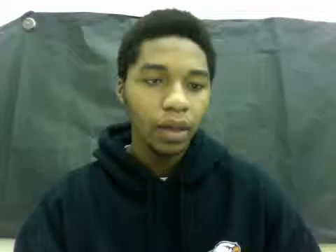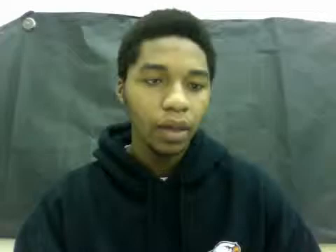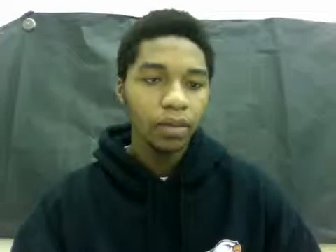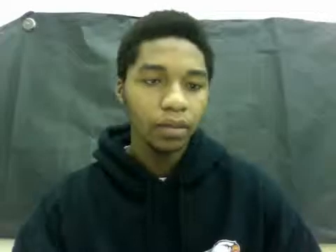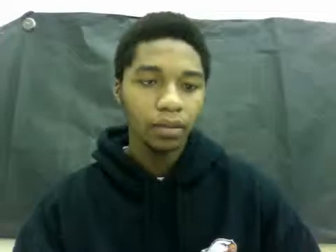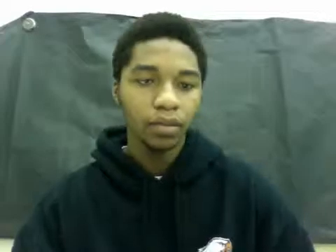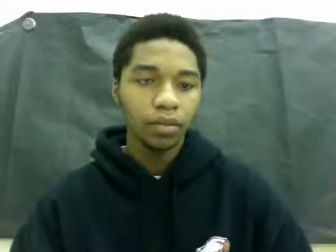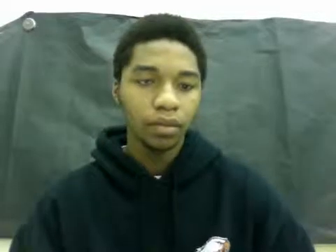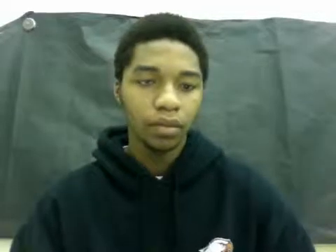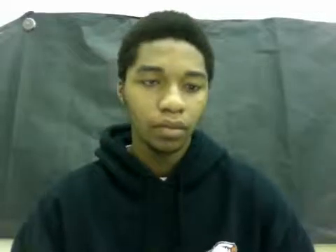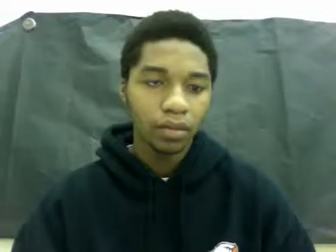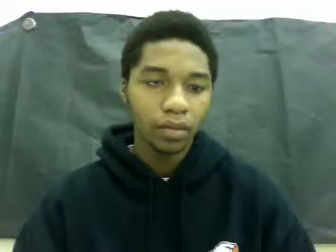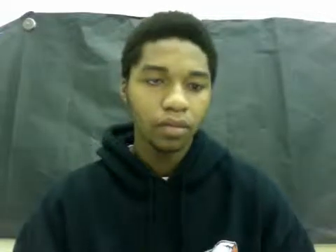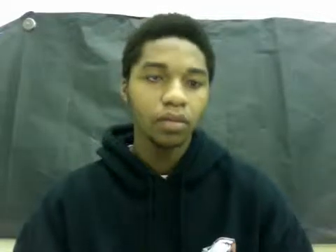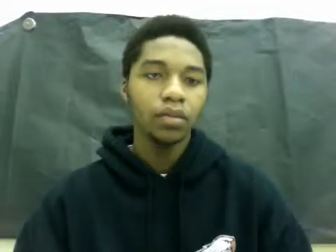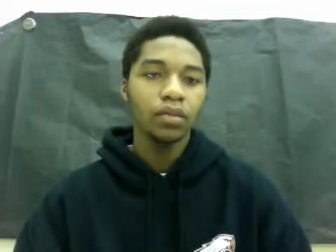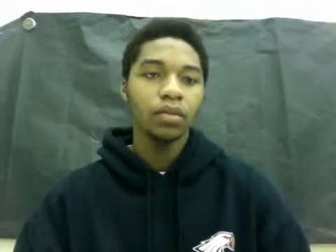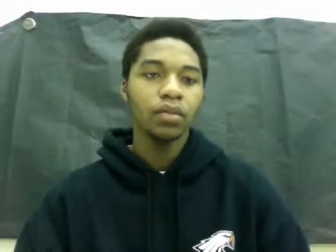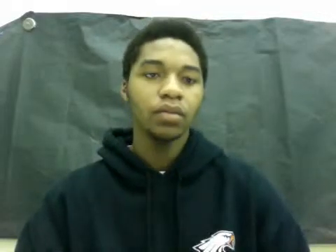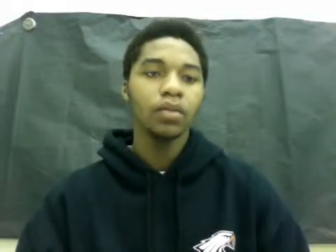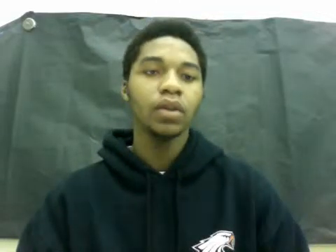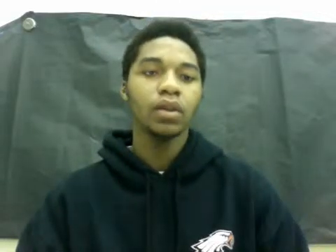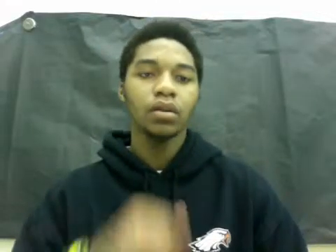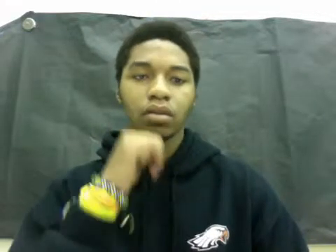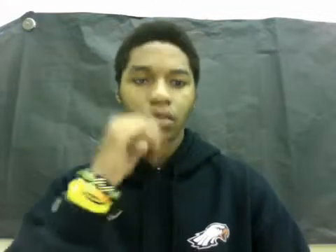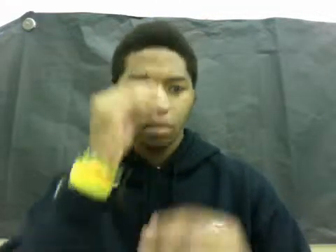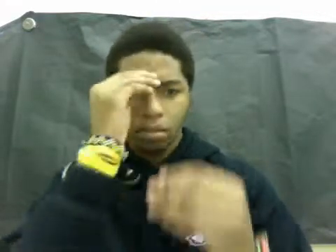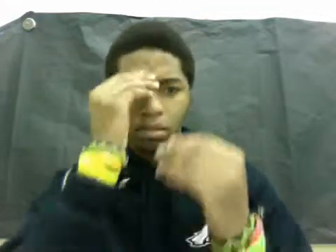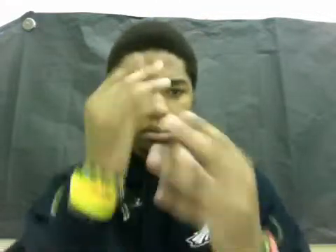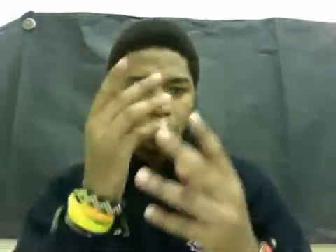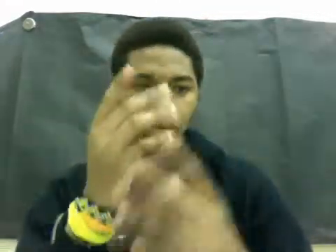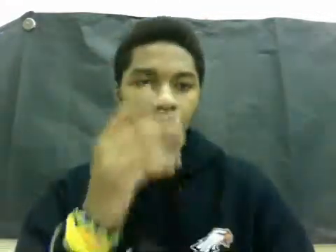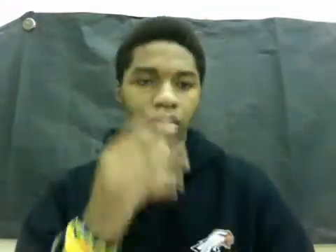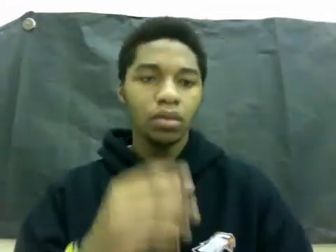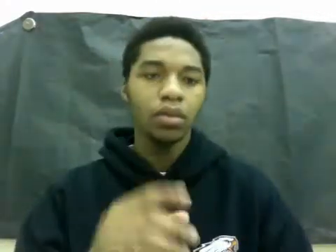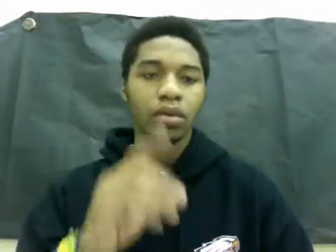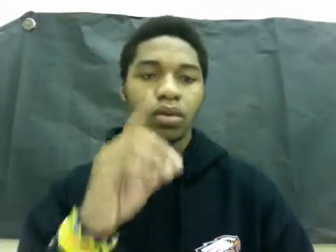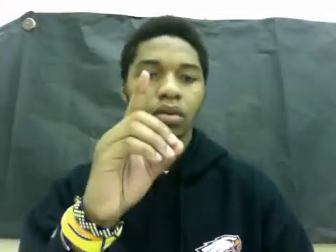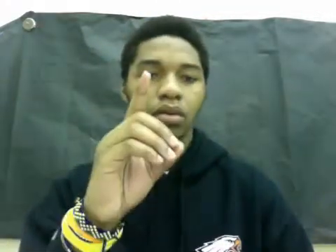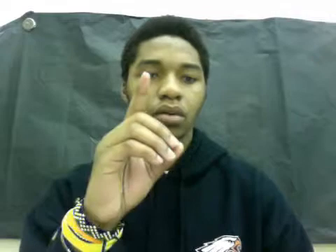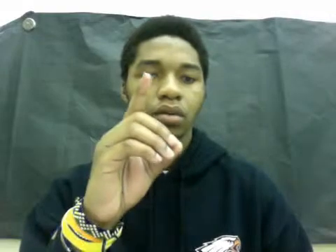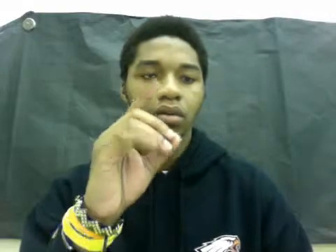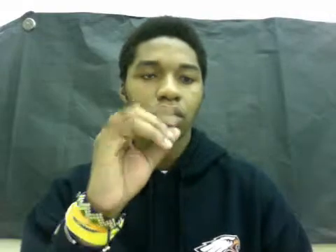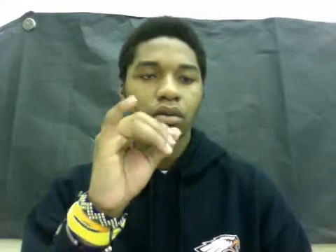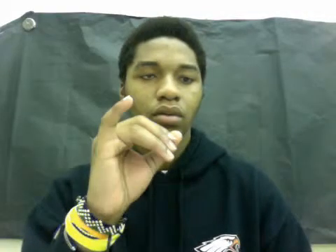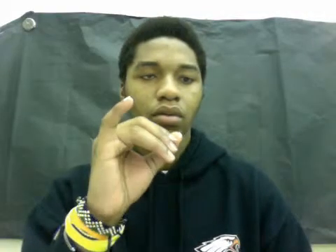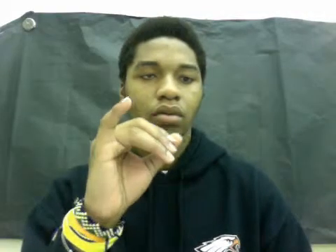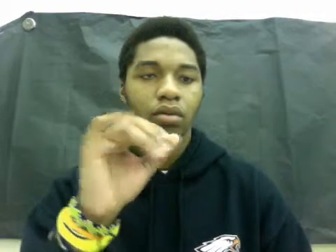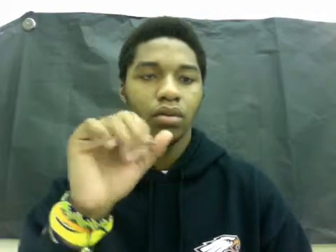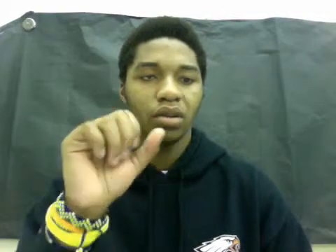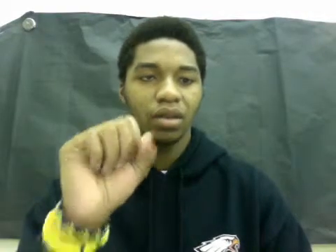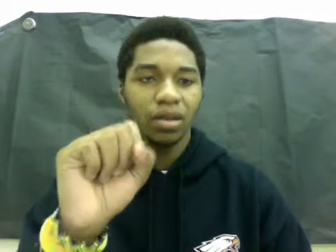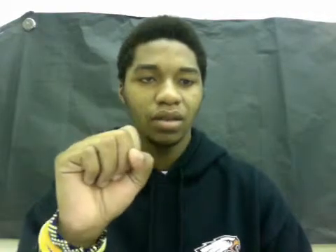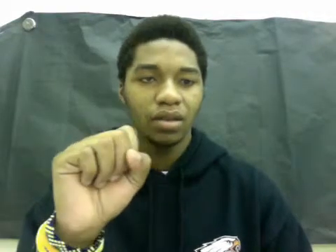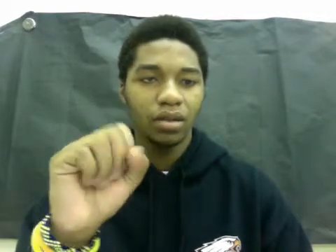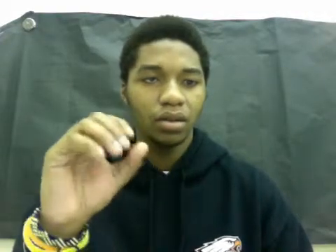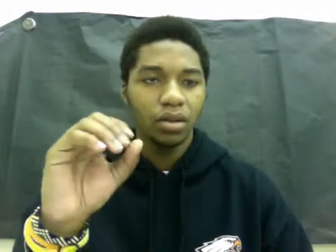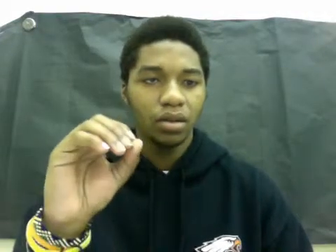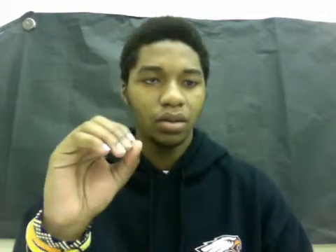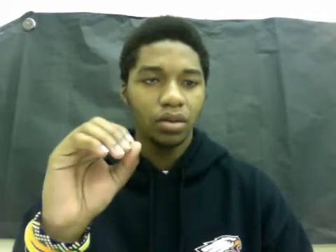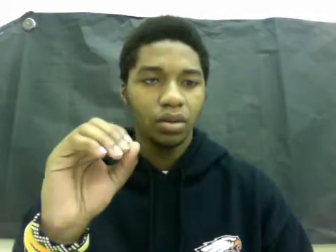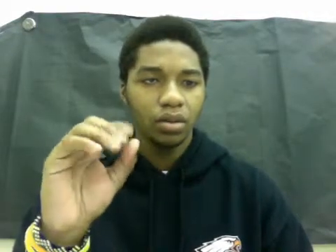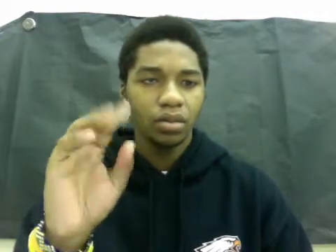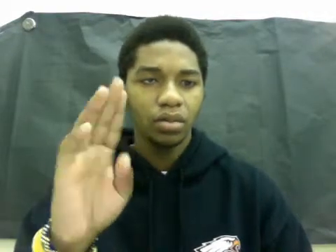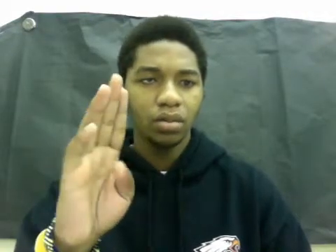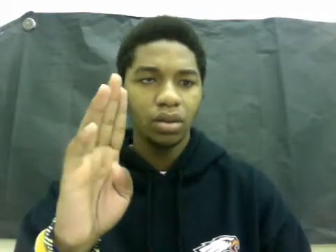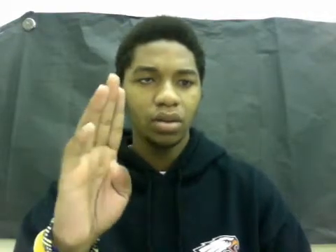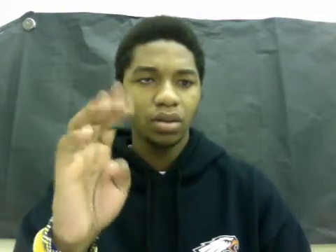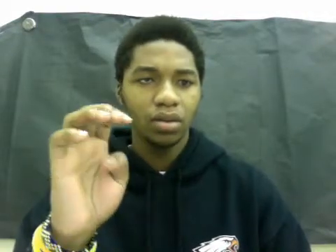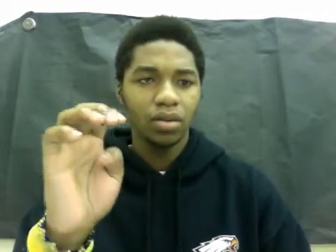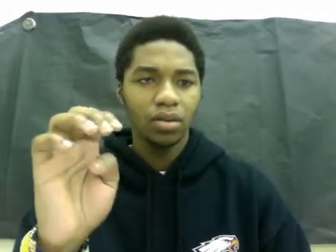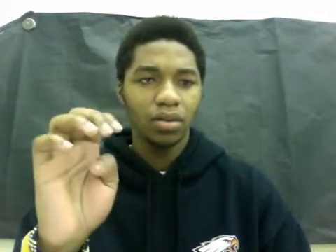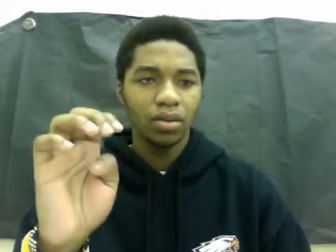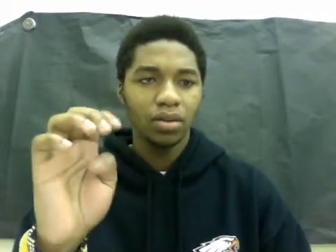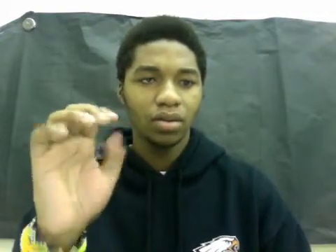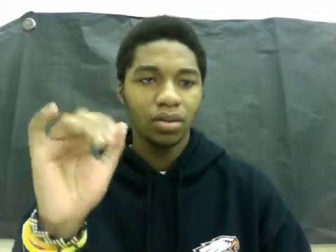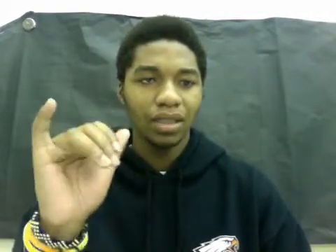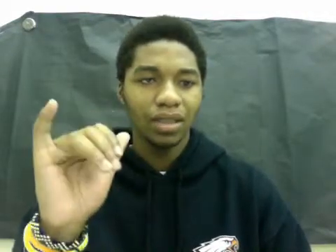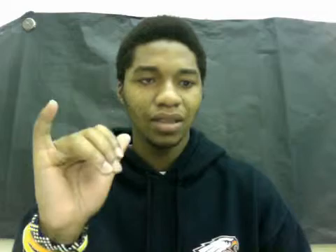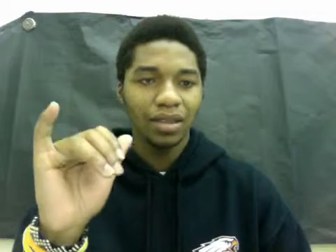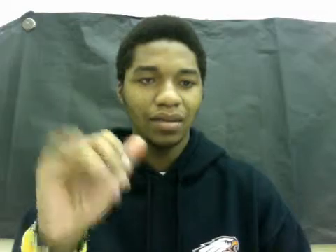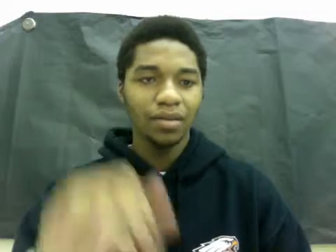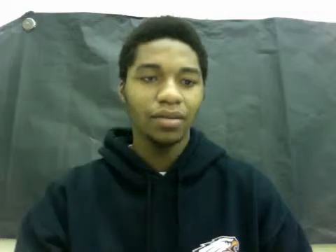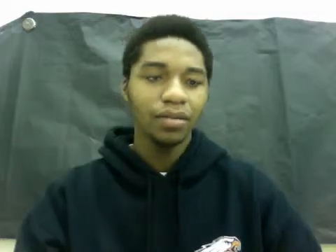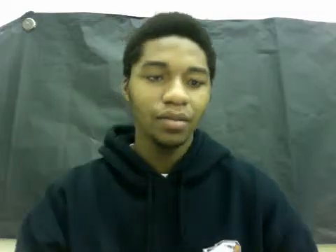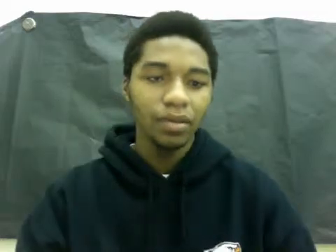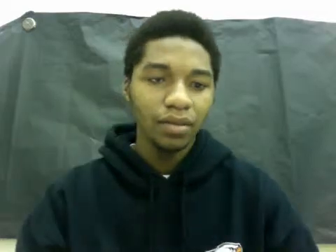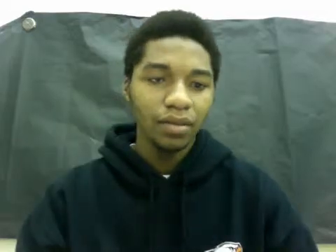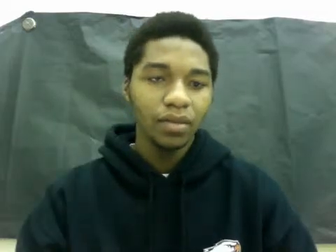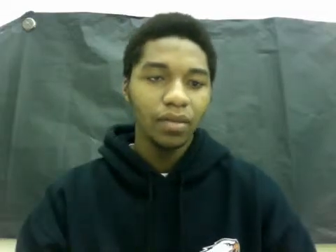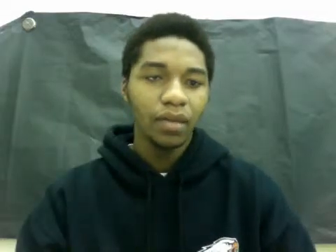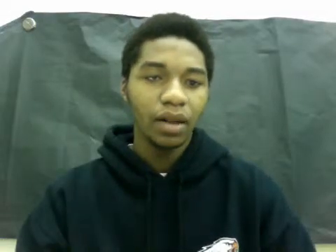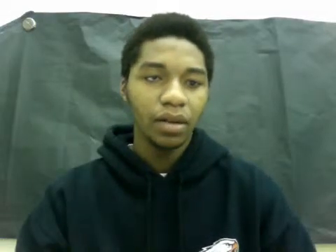disobey